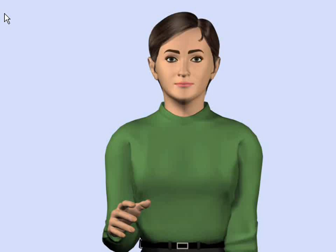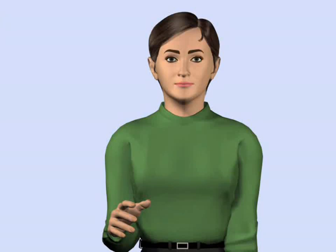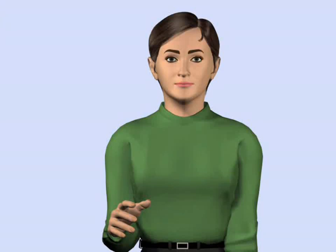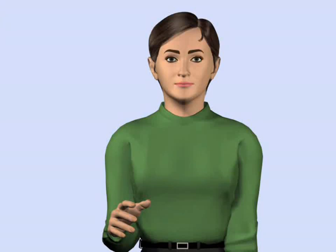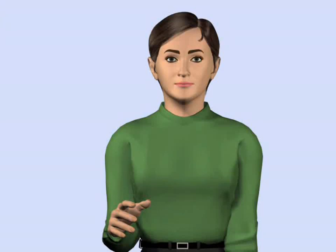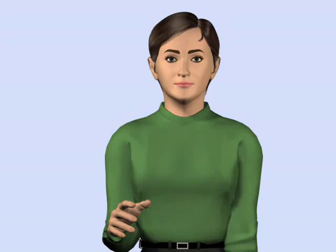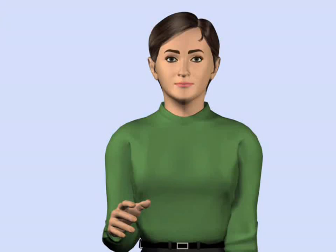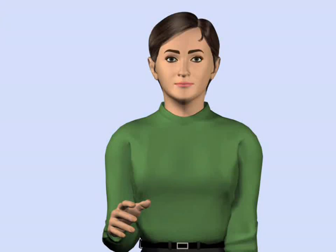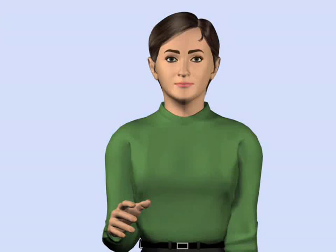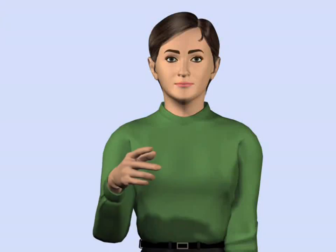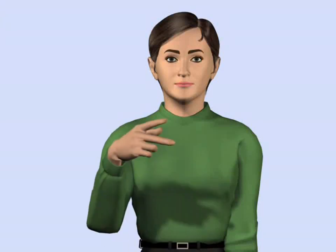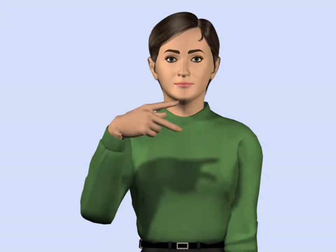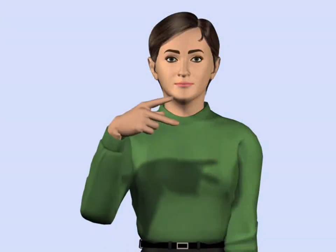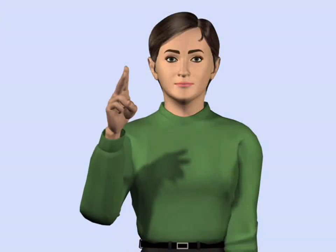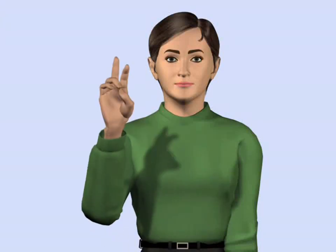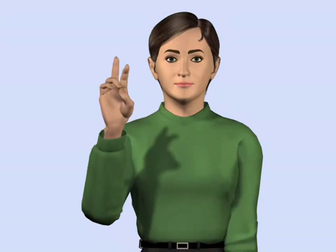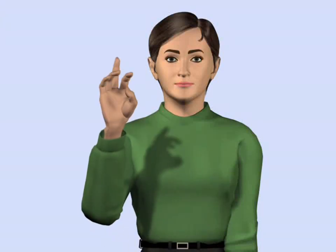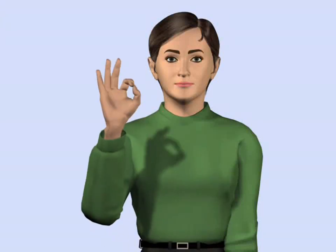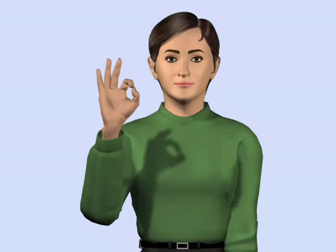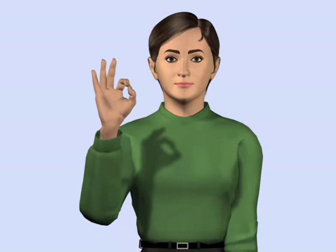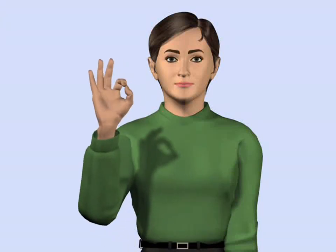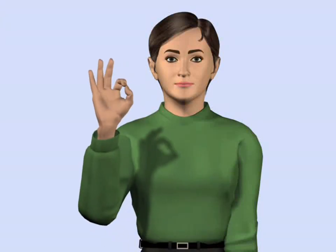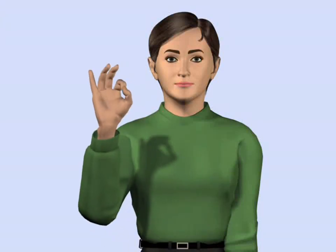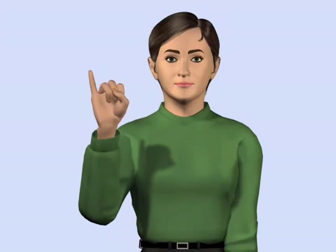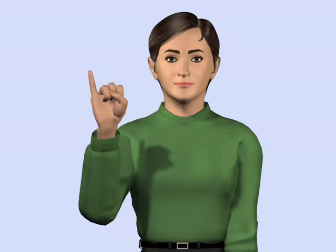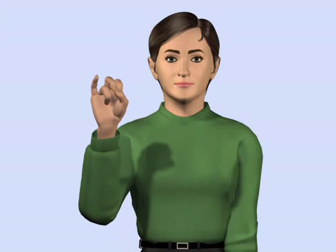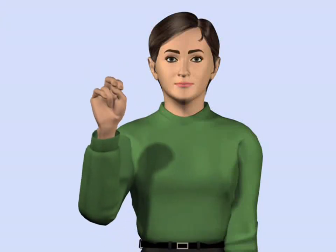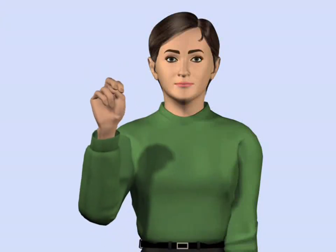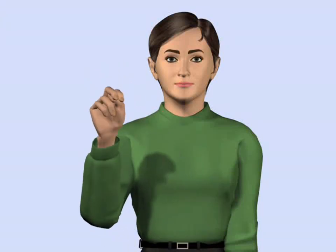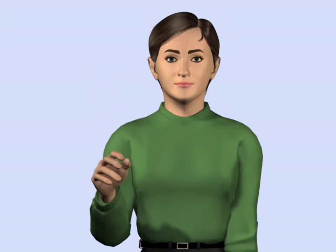puffin